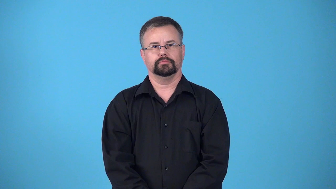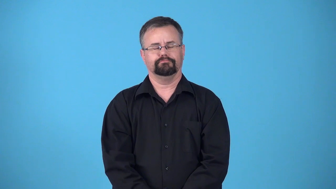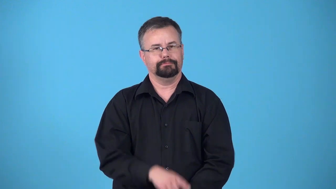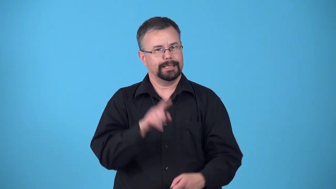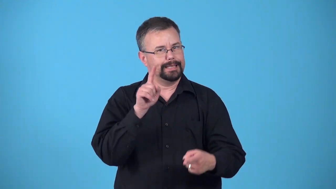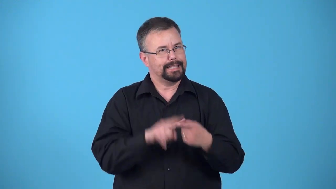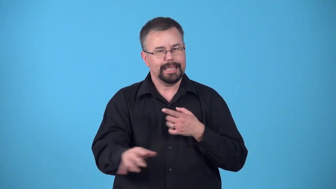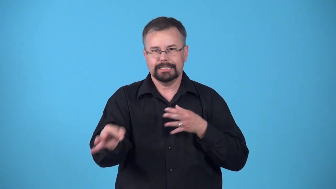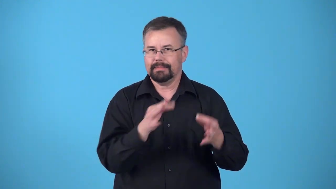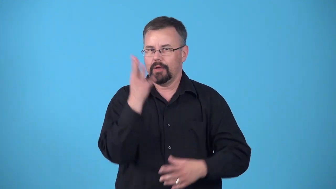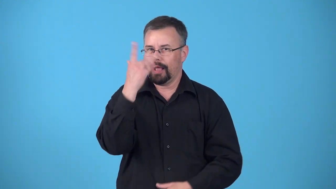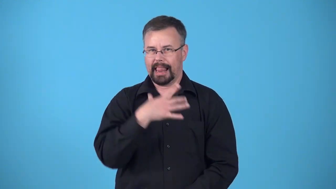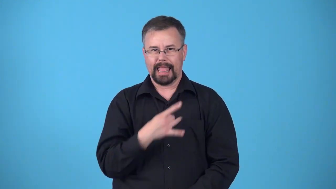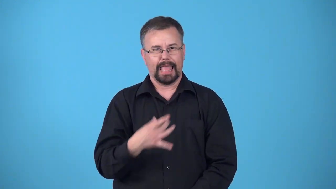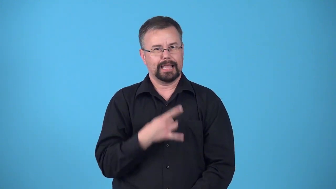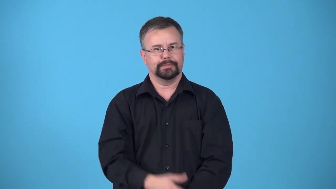there's no accounting for taste